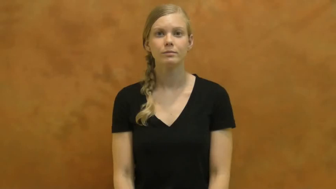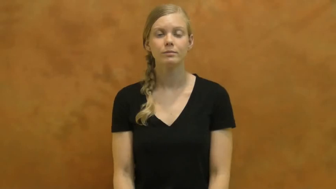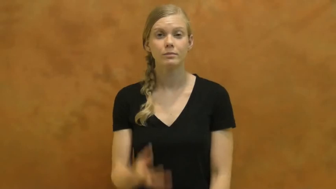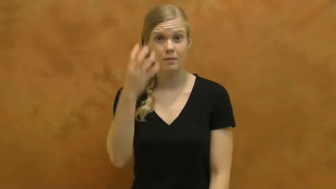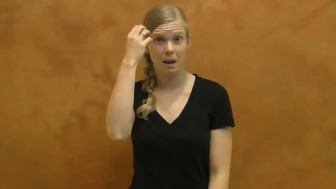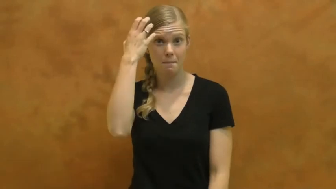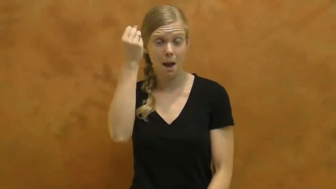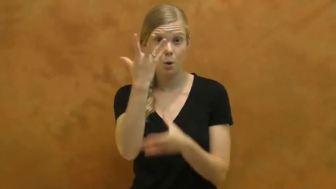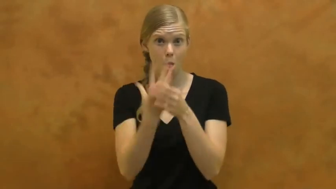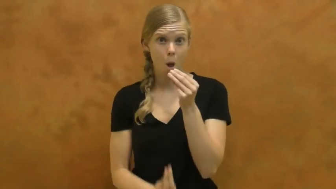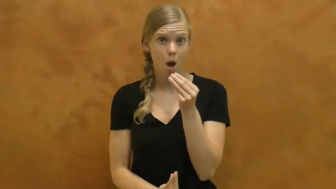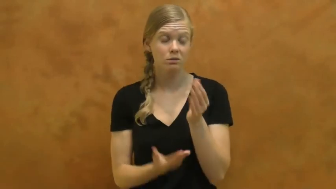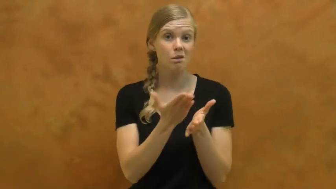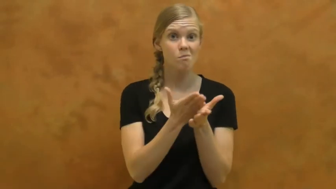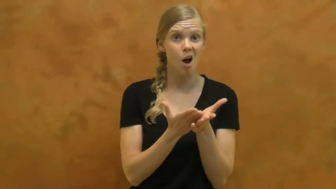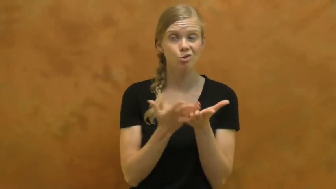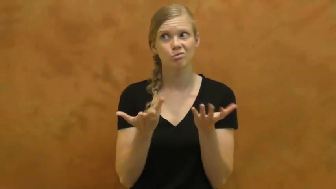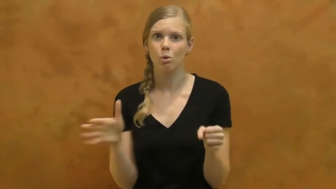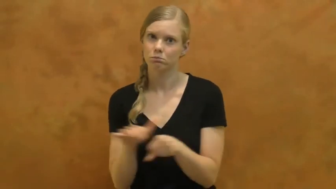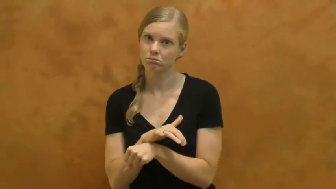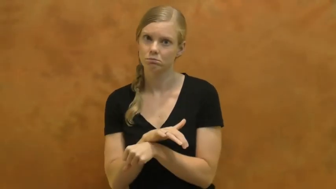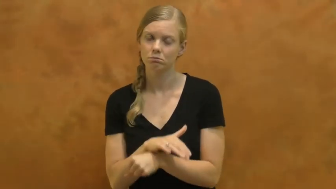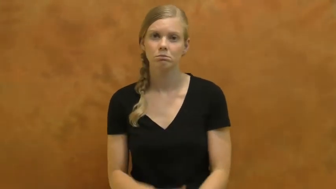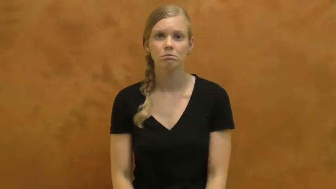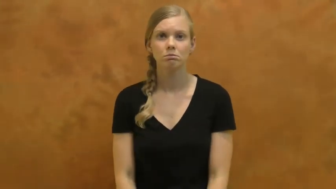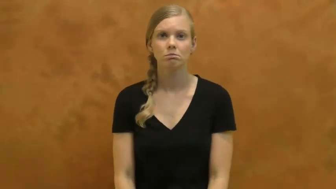amnesia